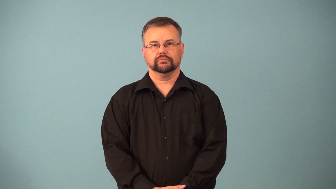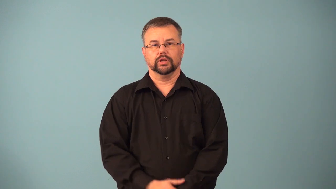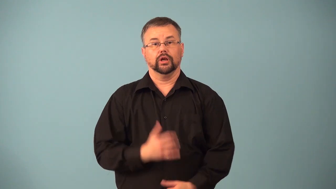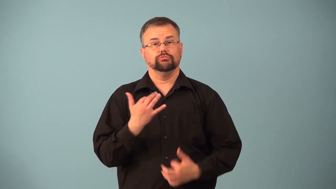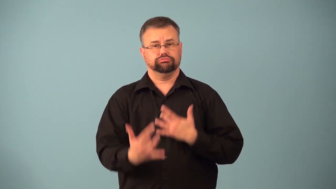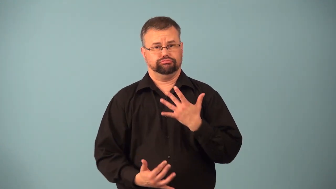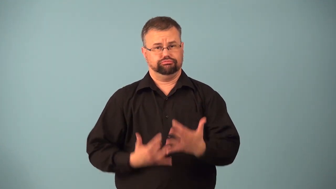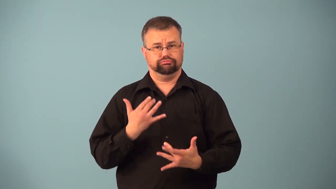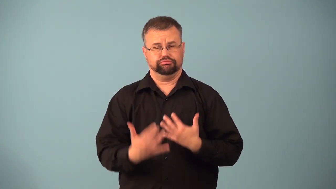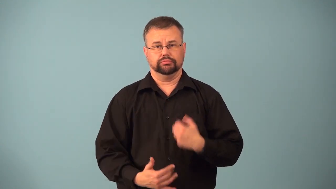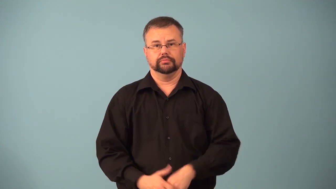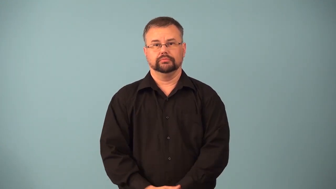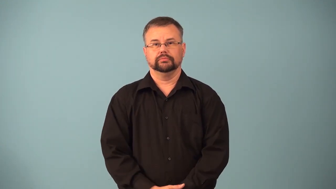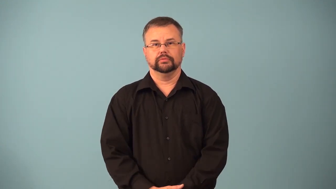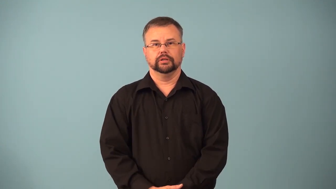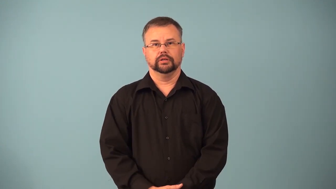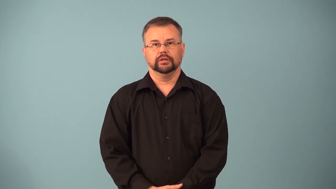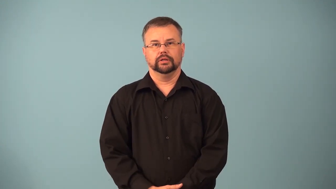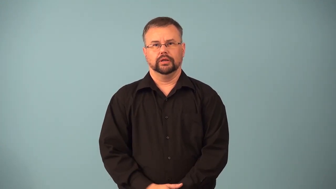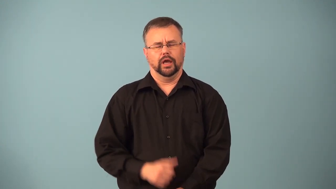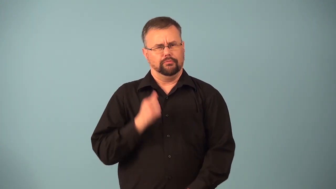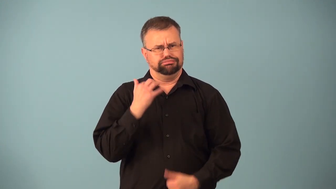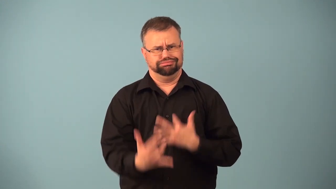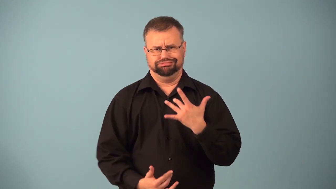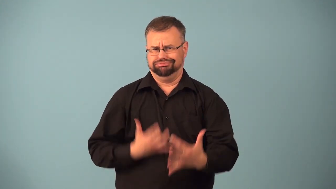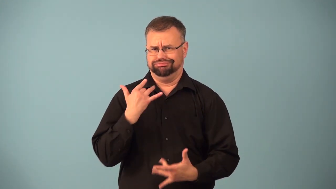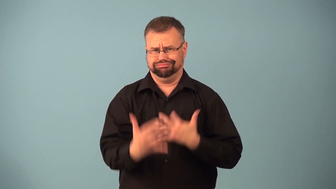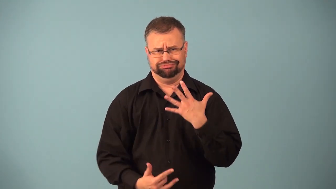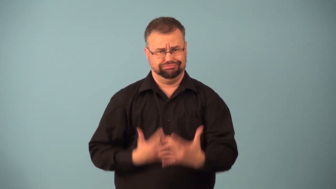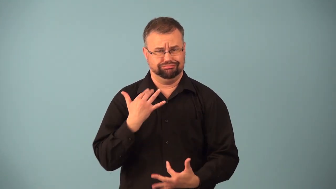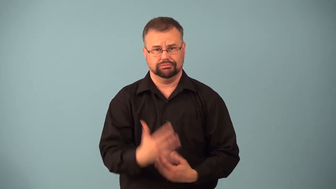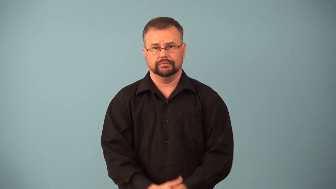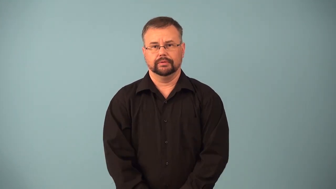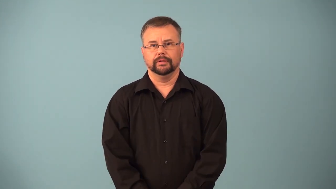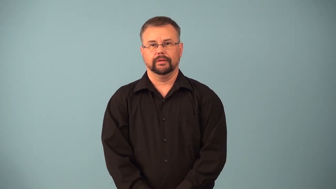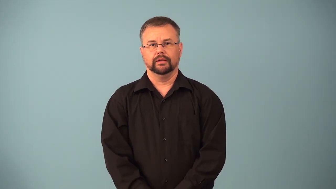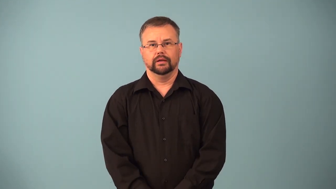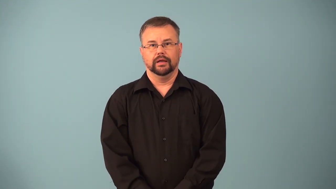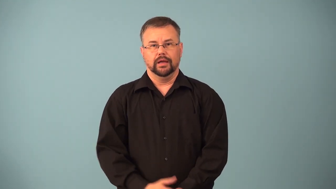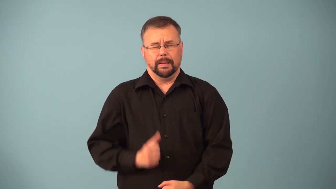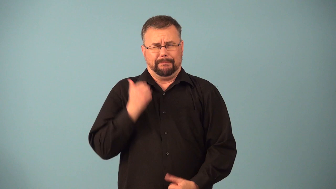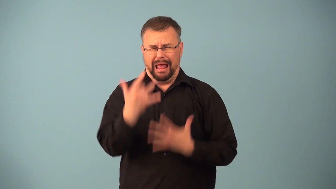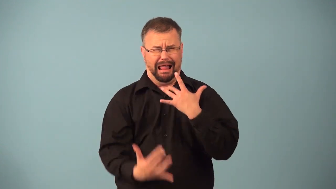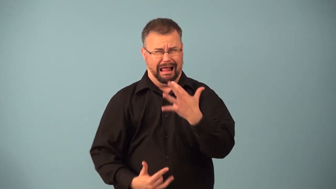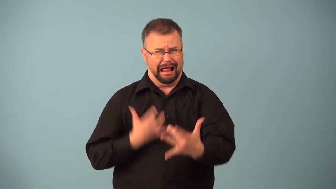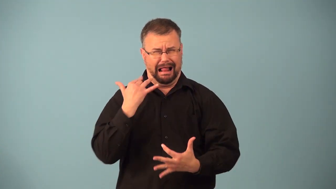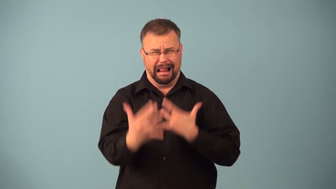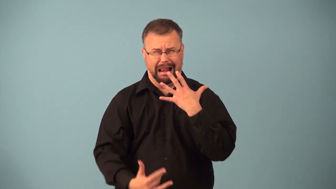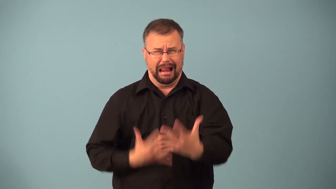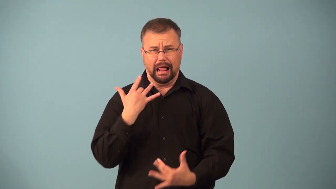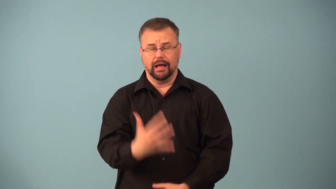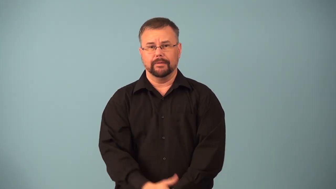fiery,fierier,fieriest